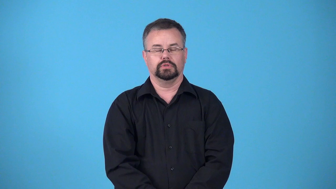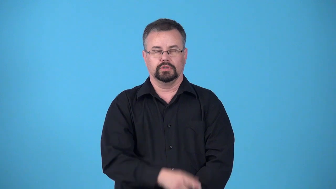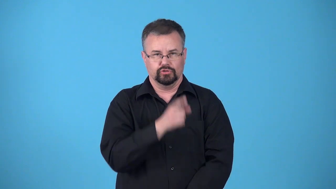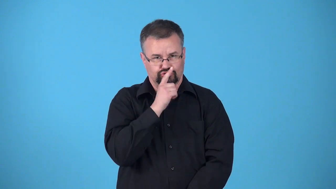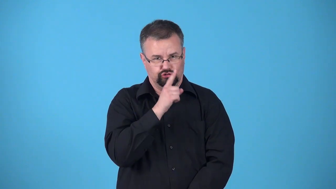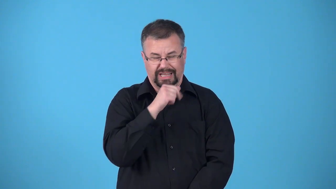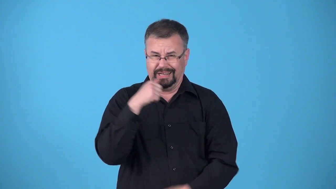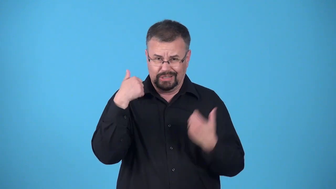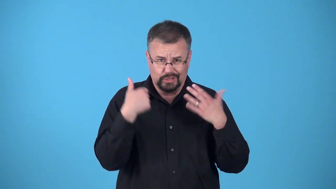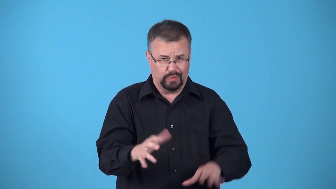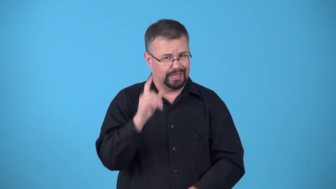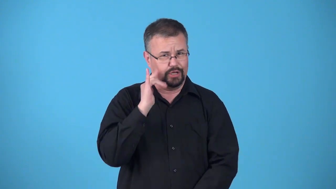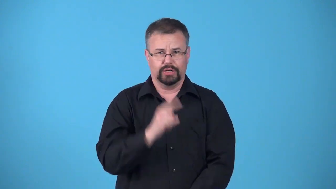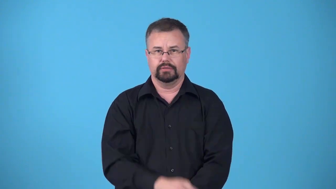save your breath